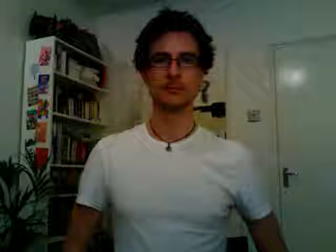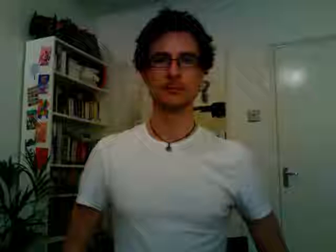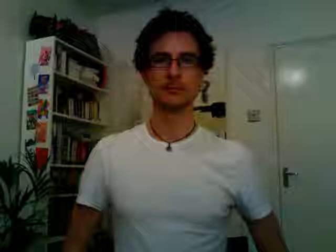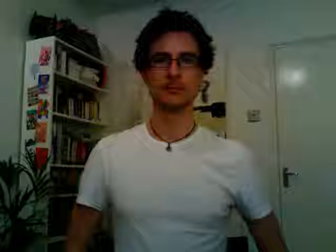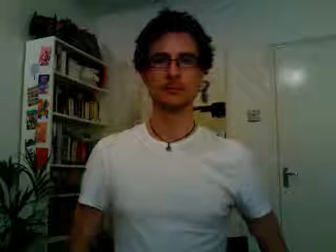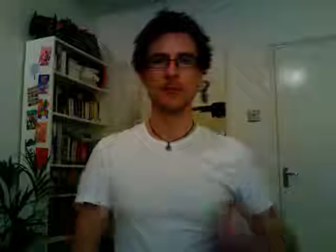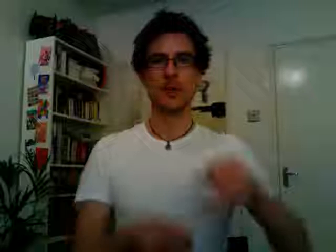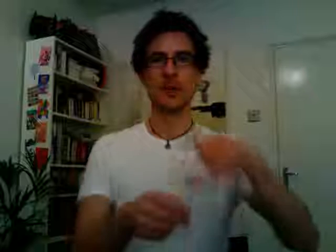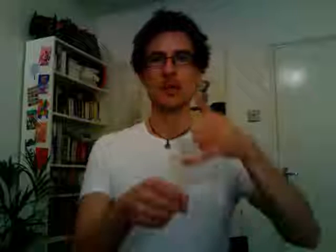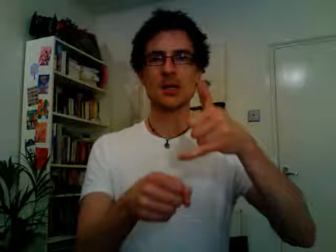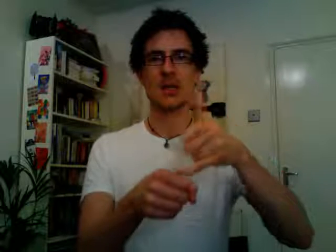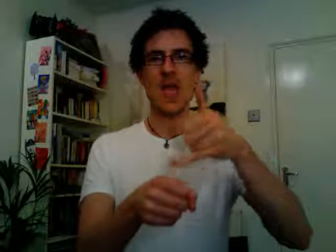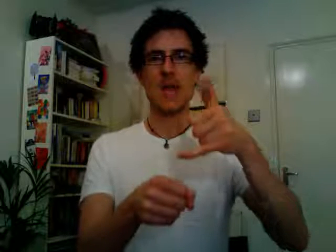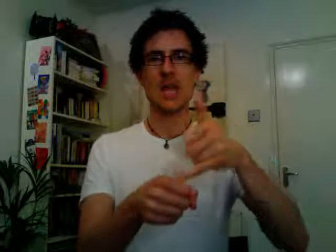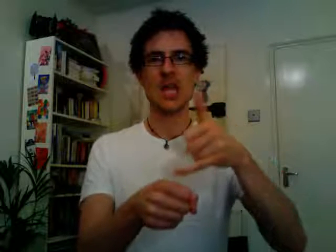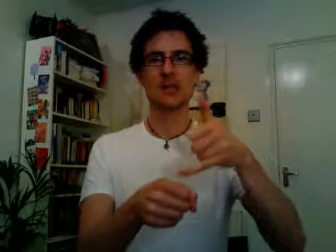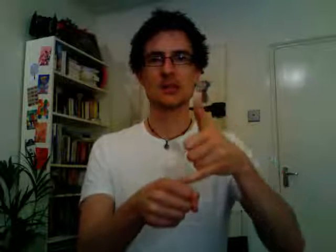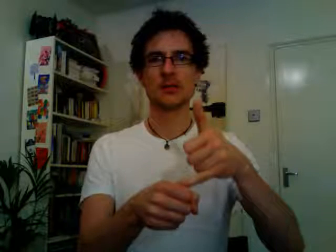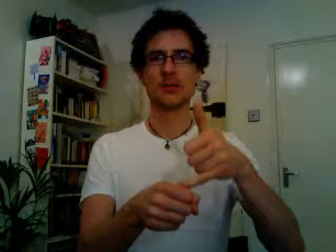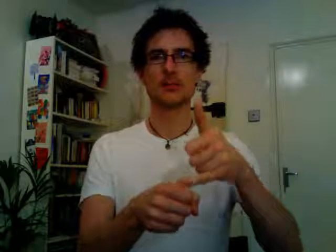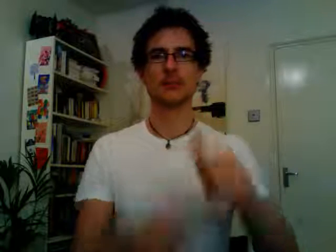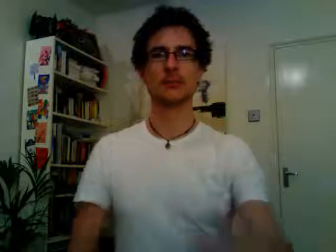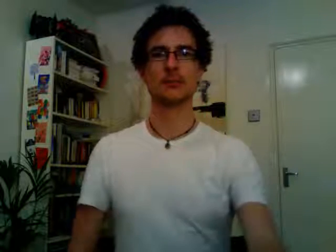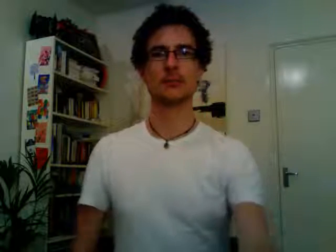chemist